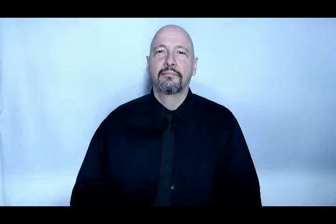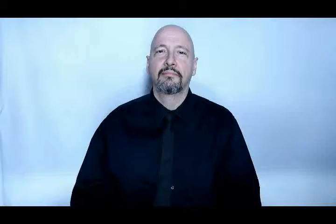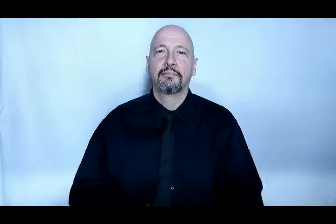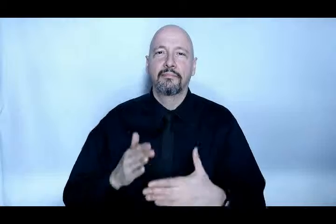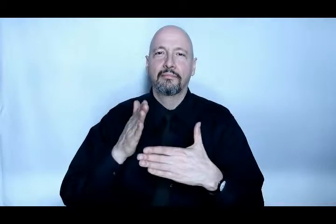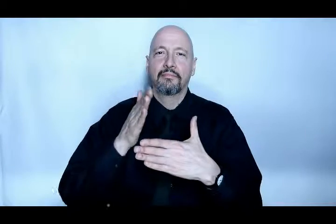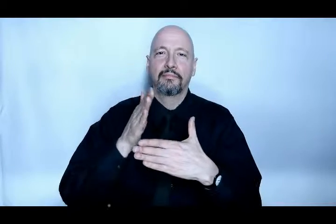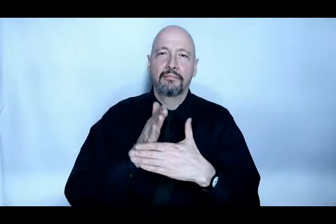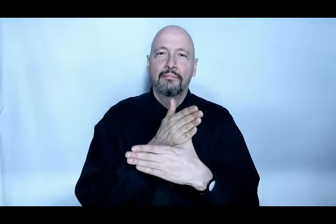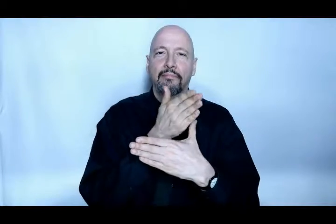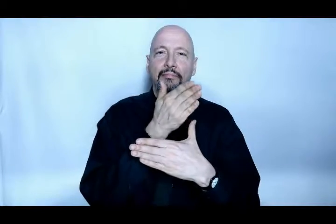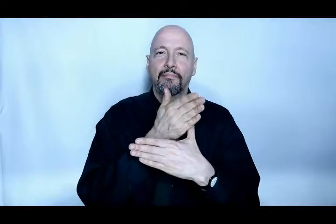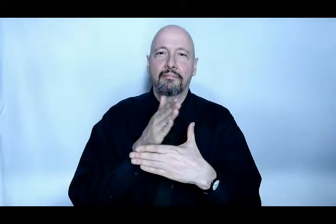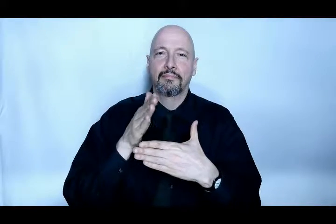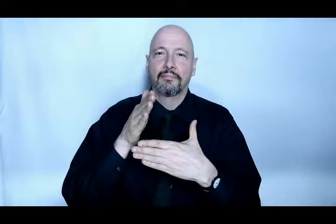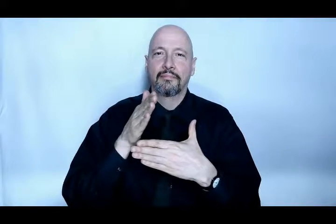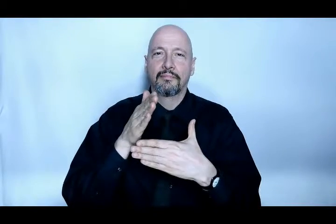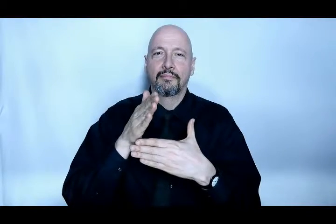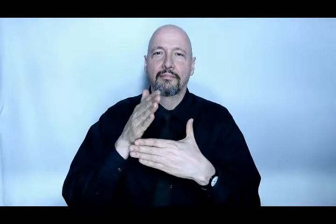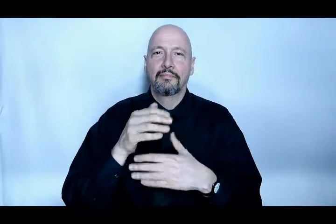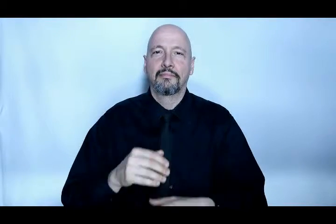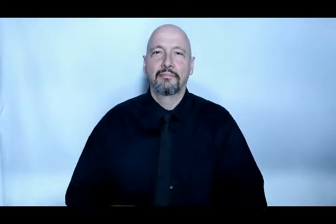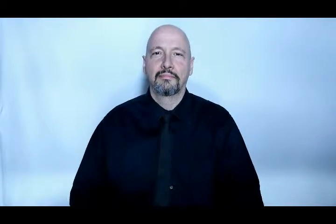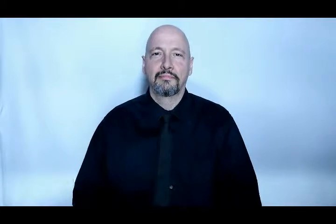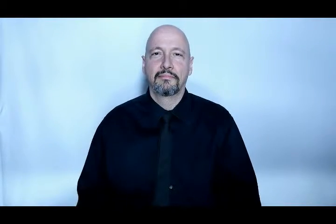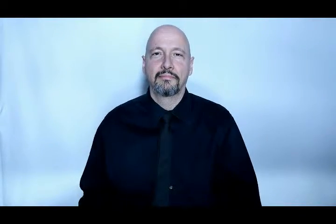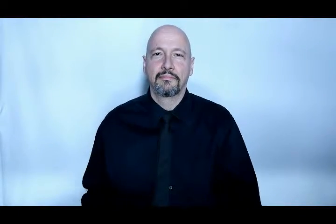share